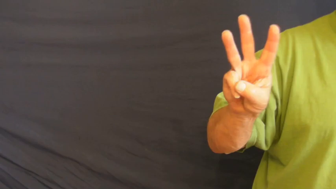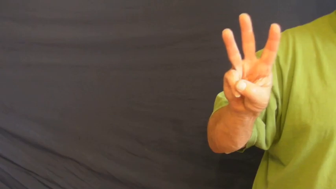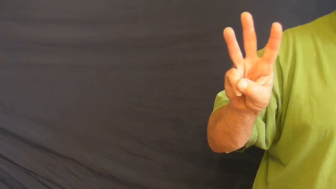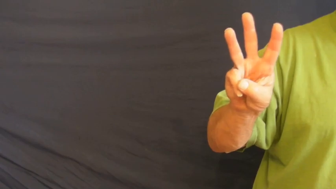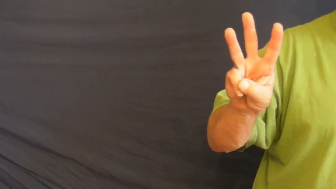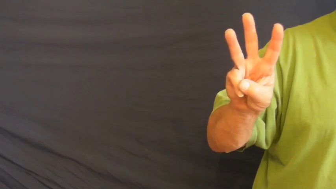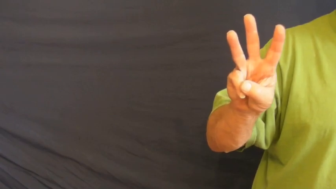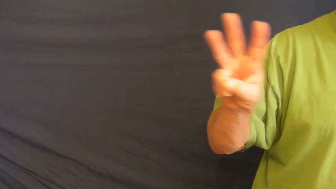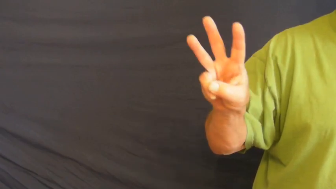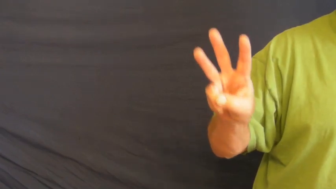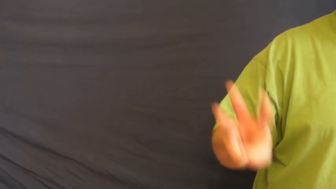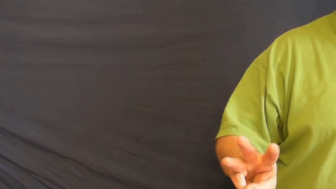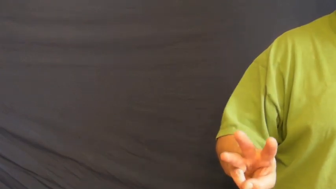Eichita,KS,Wilmington,VT